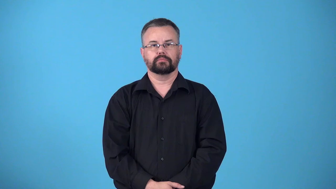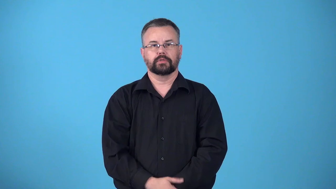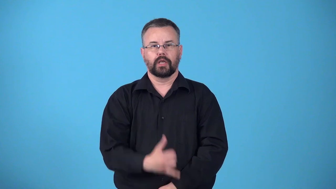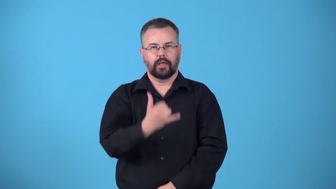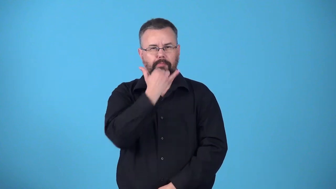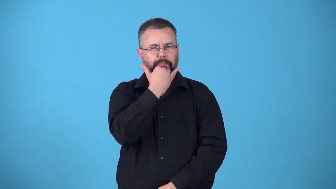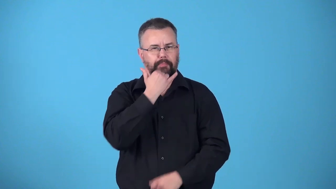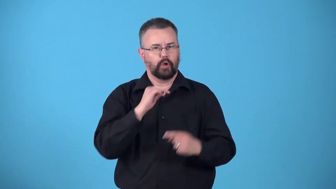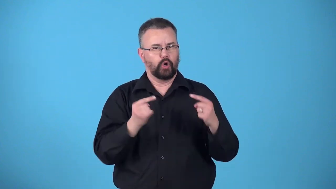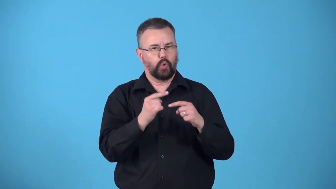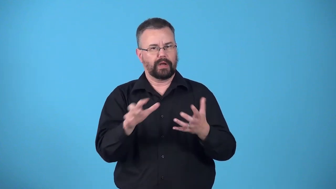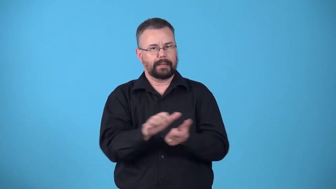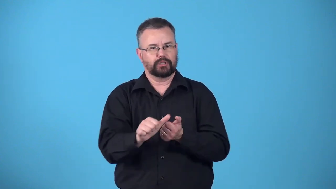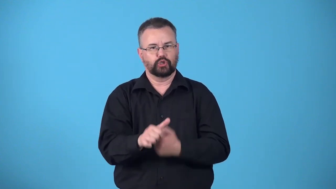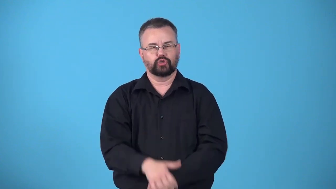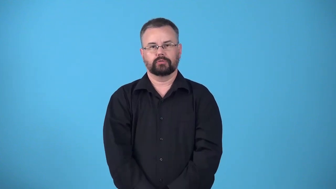collateral damage